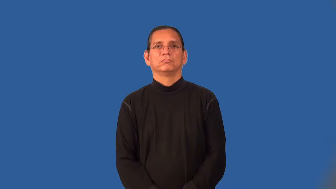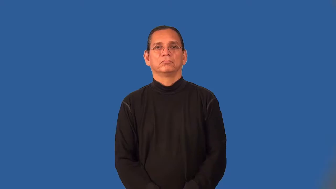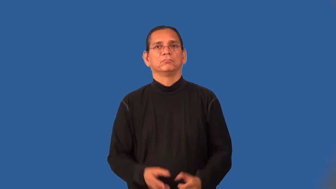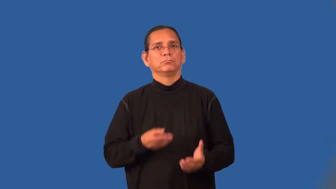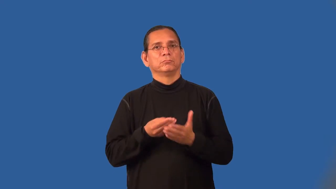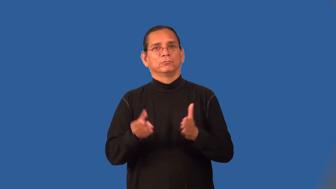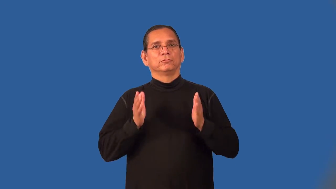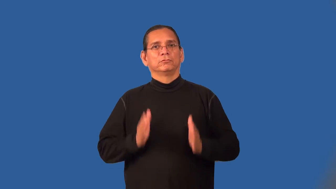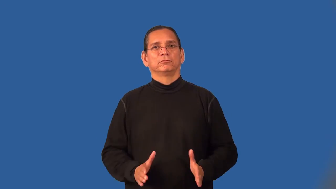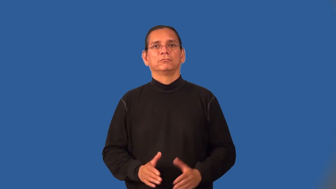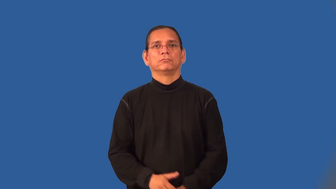purchaser